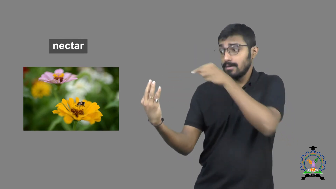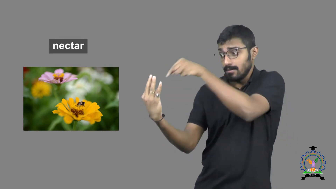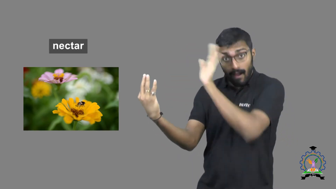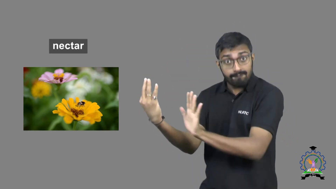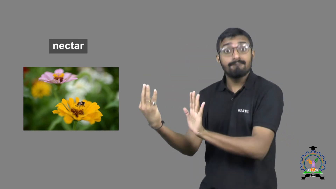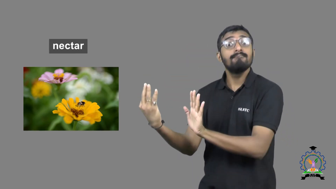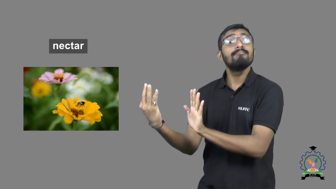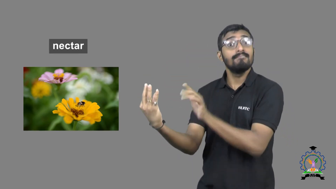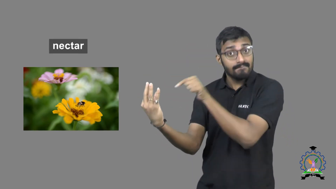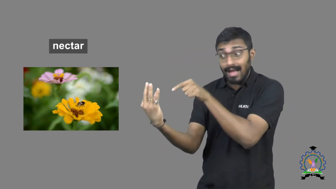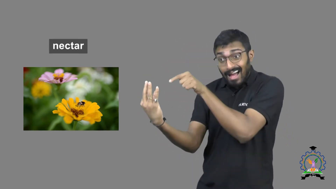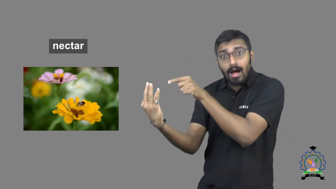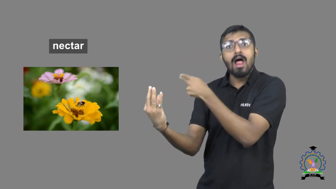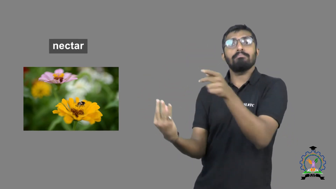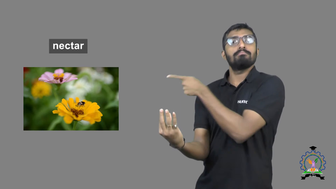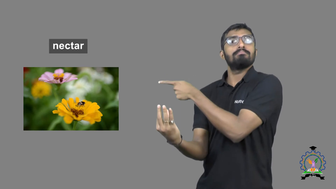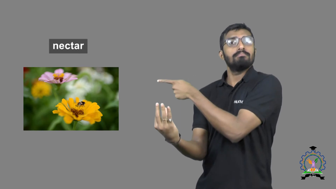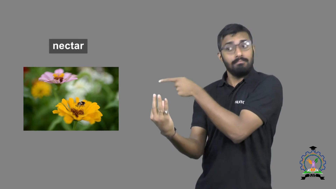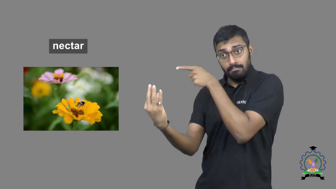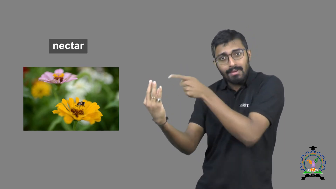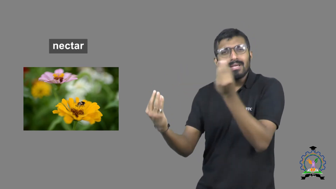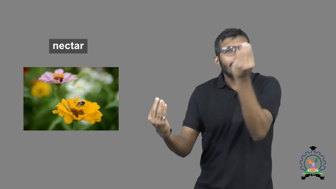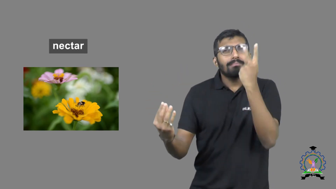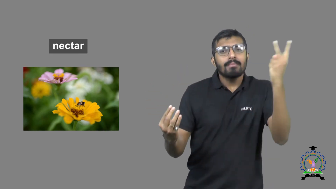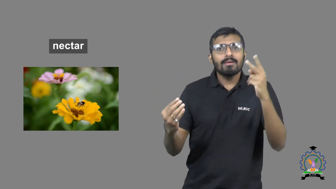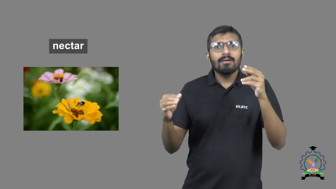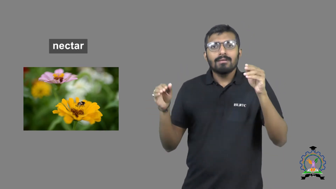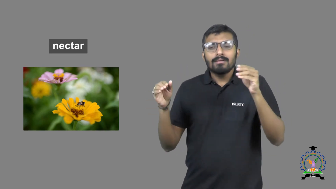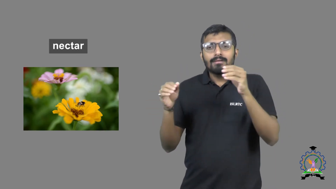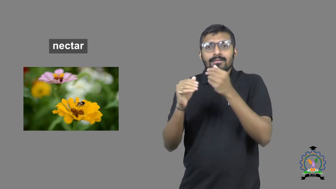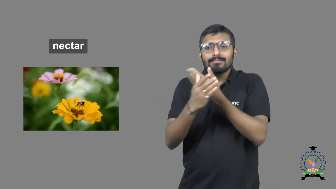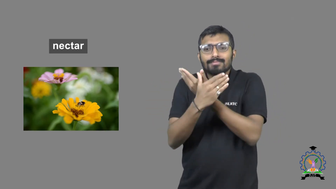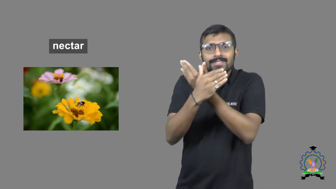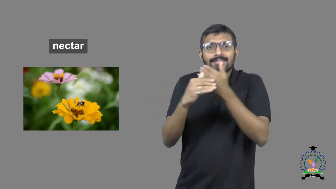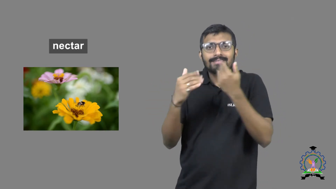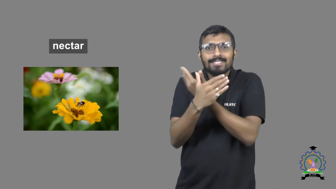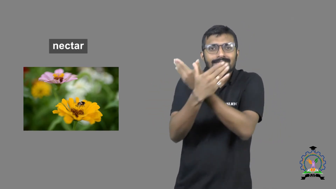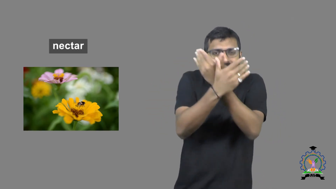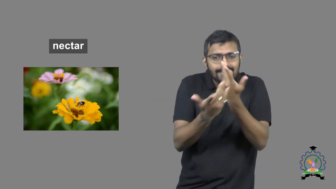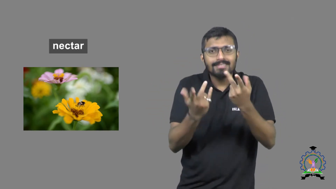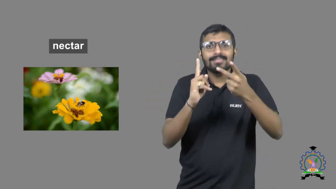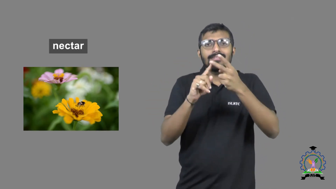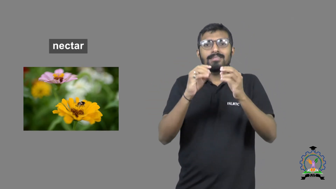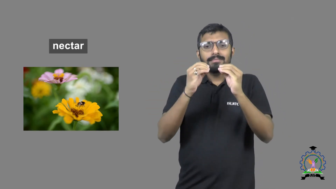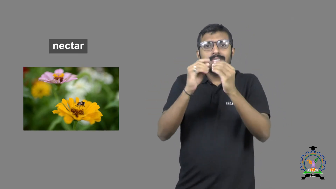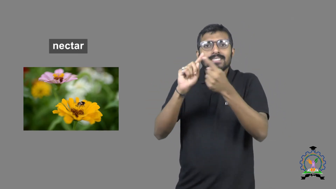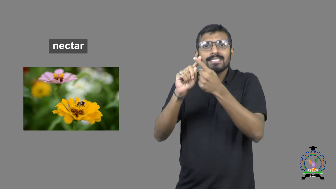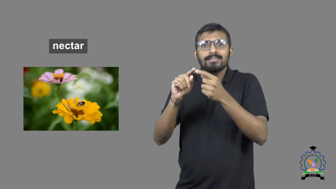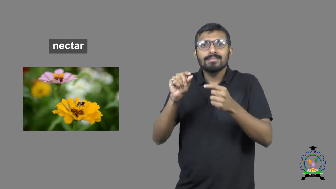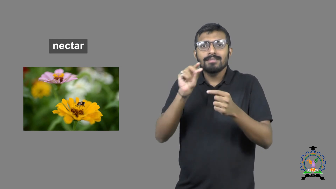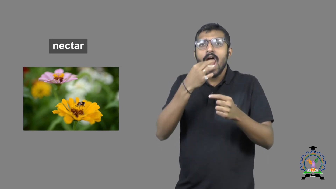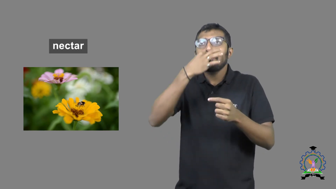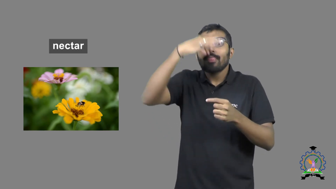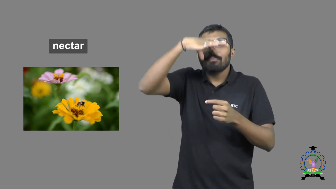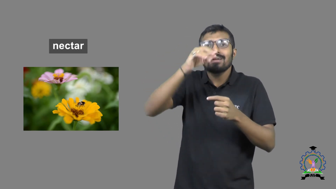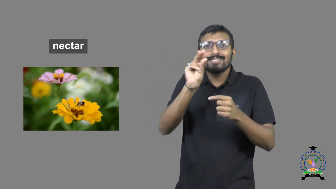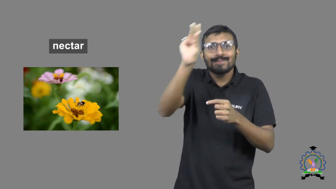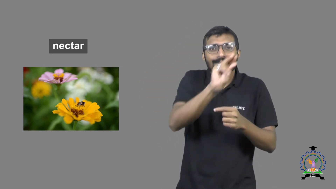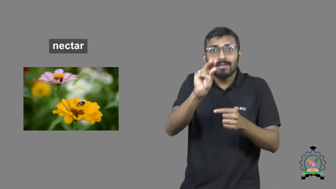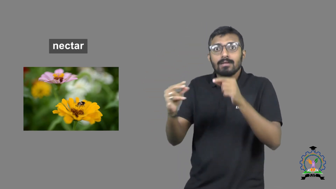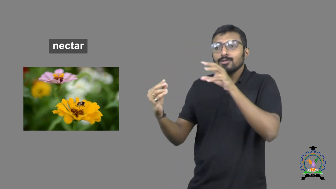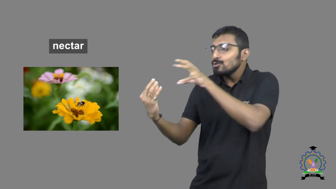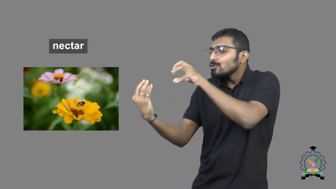nectar